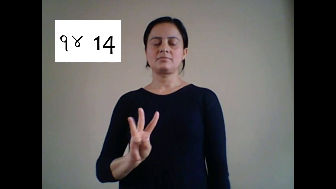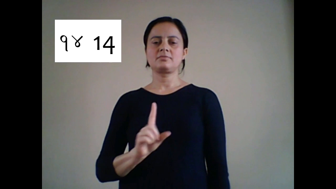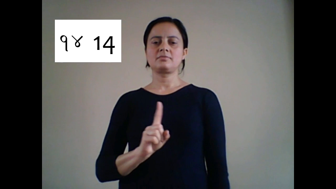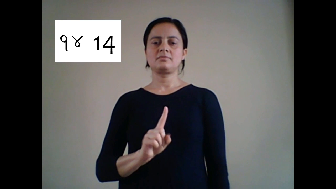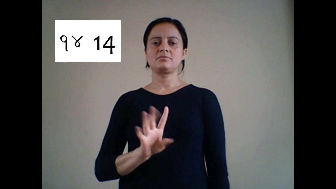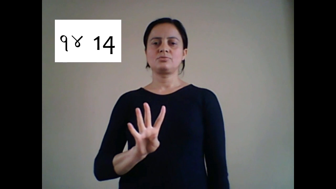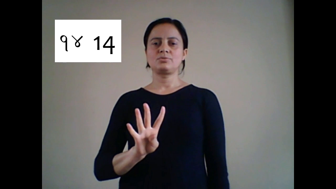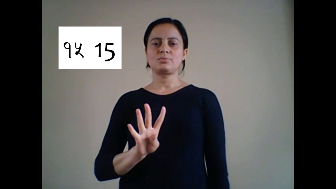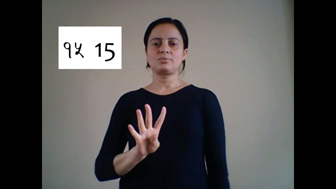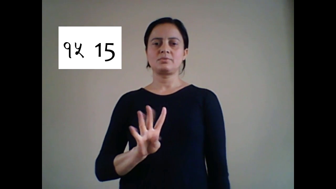number14